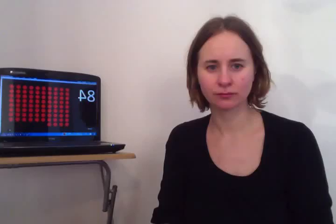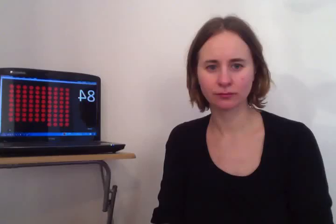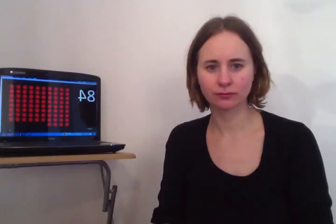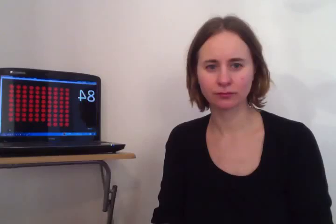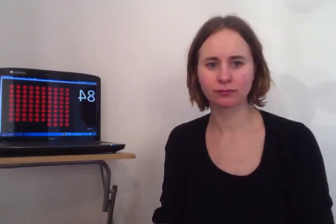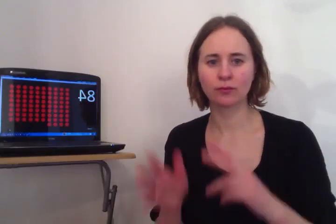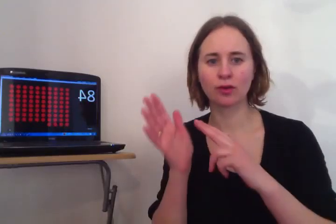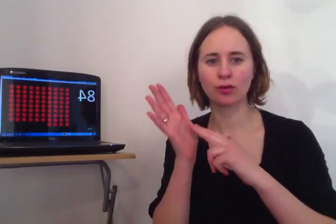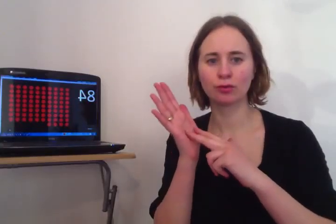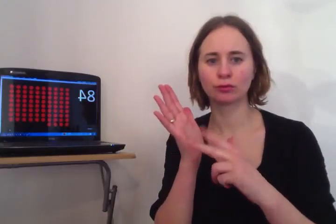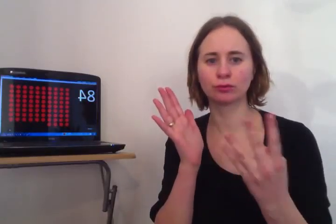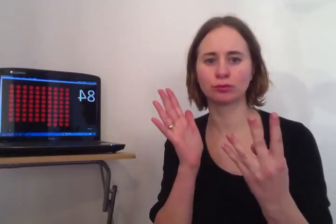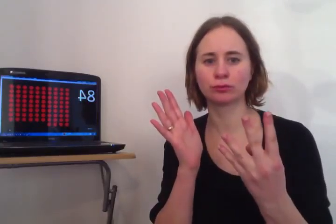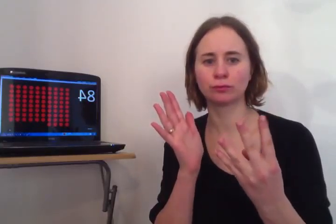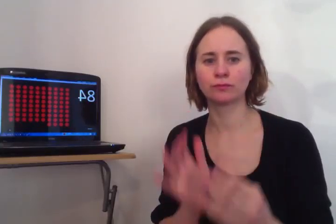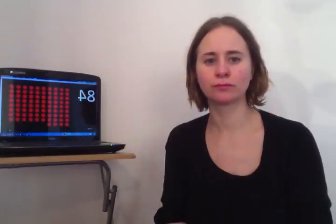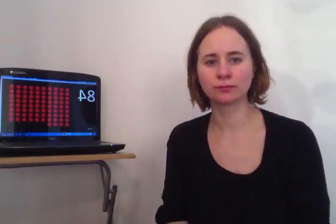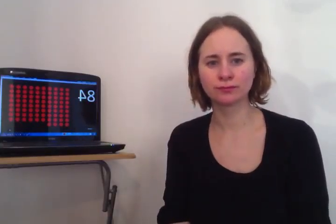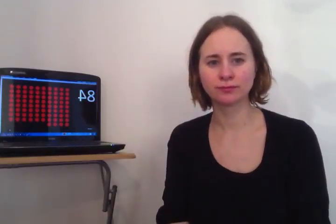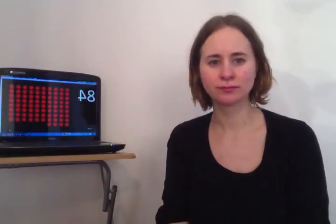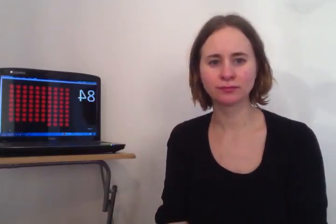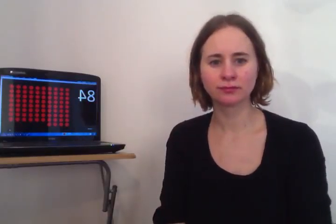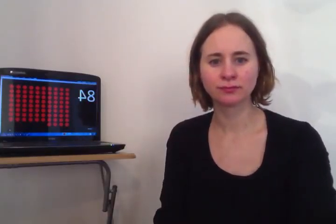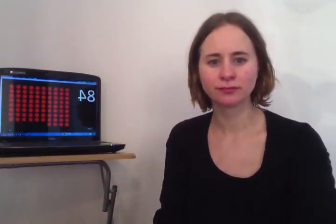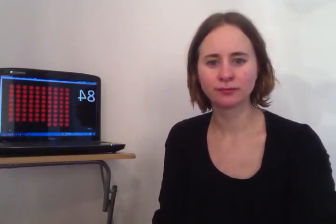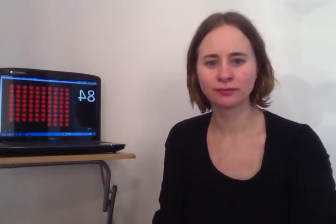number84